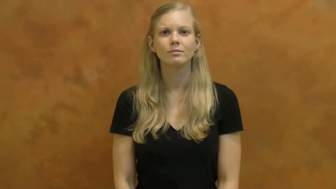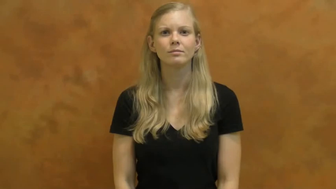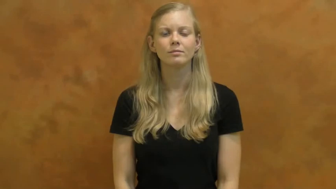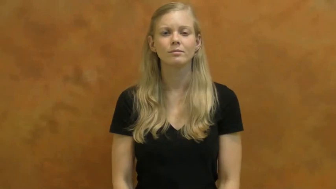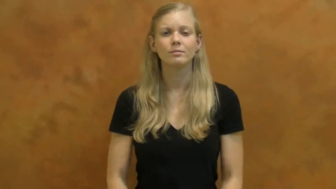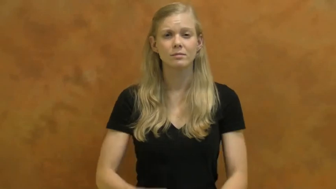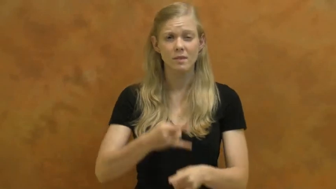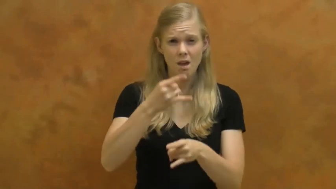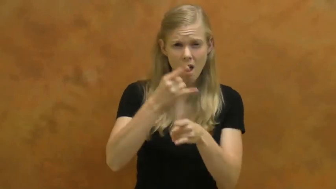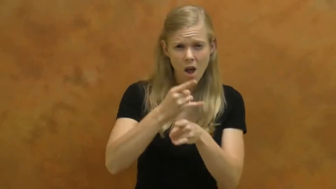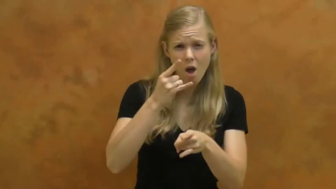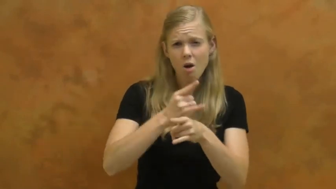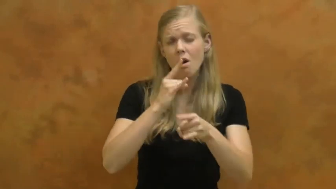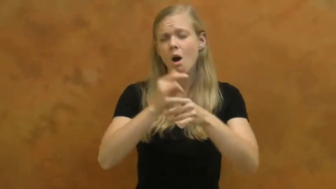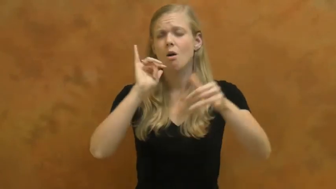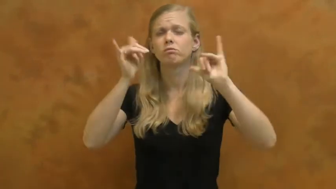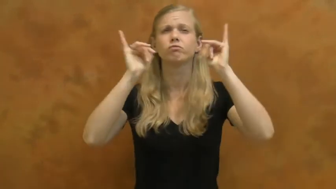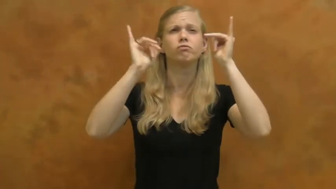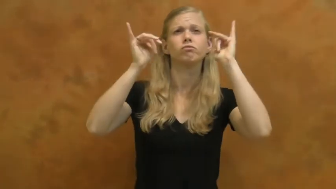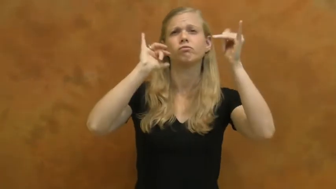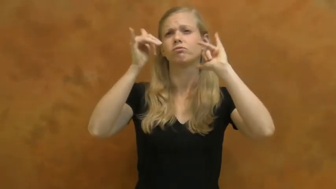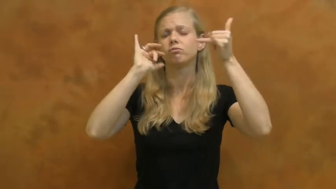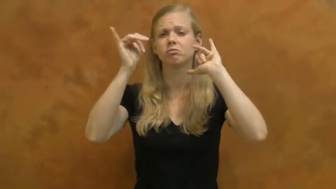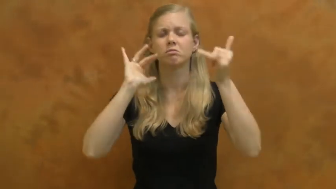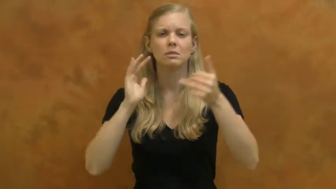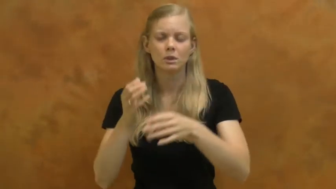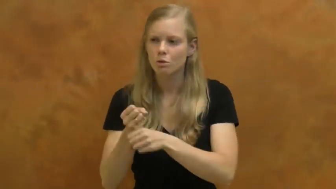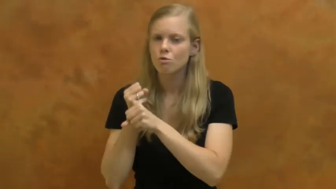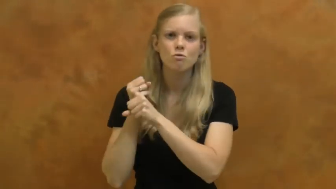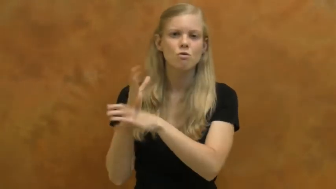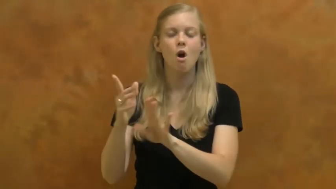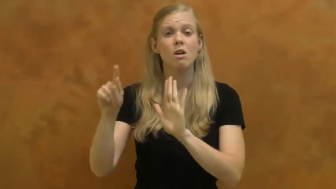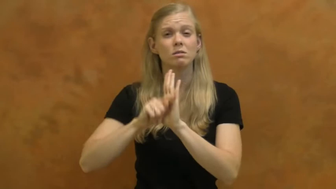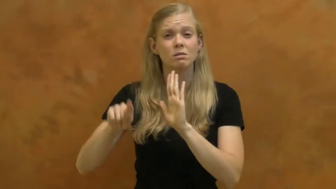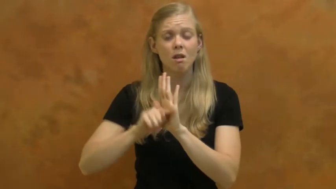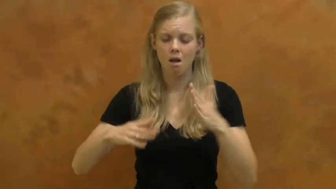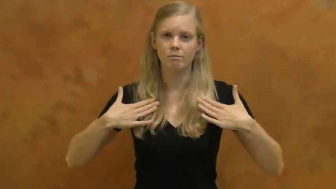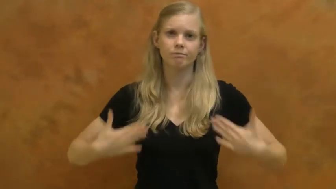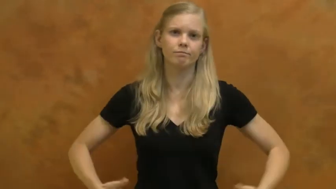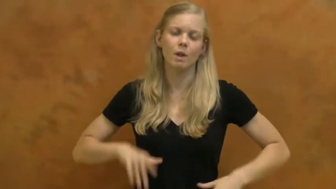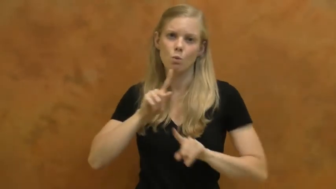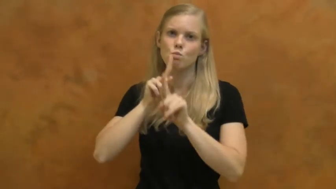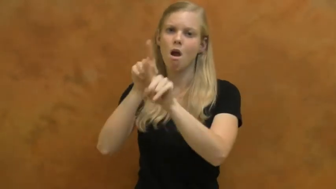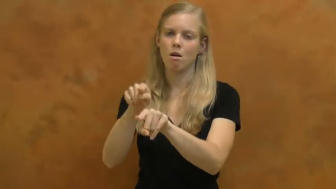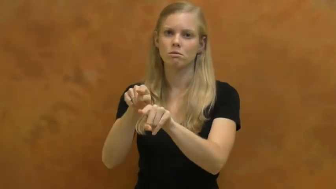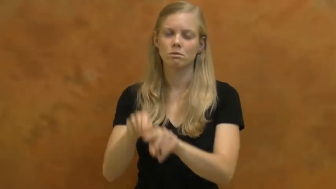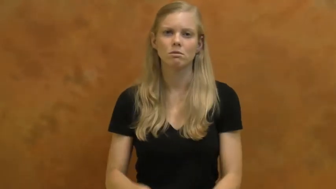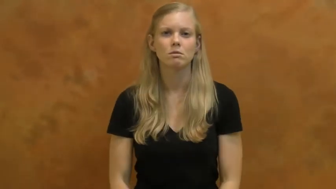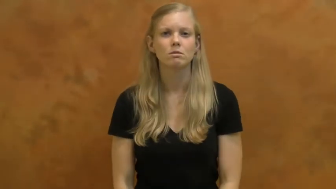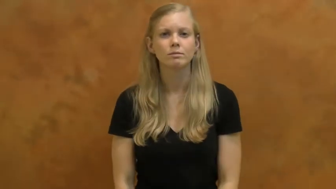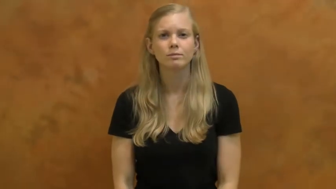hangover